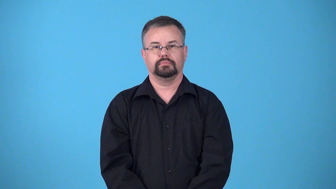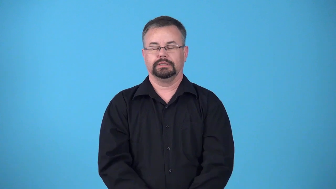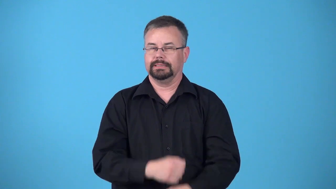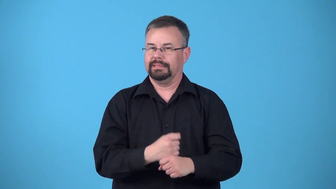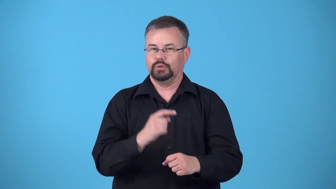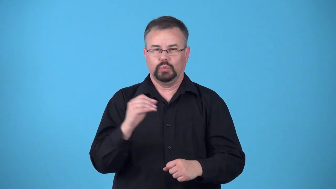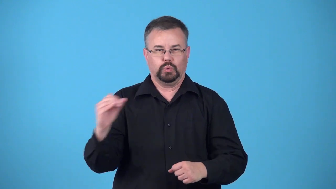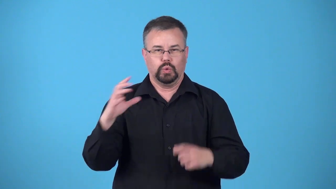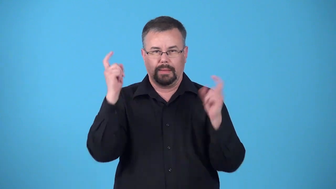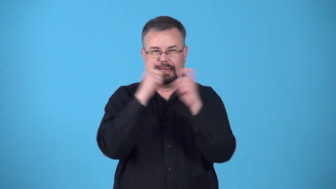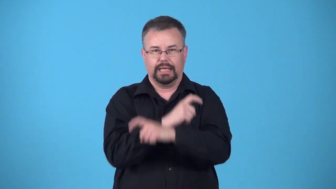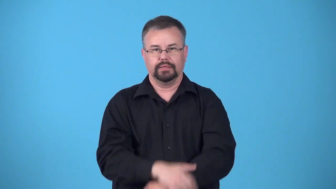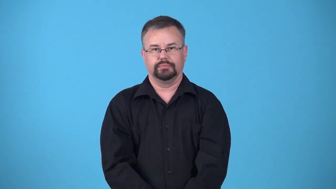complicate the matter